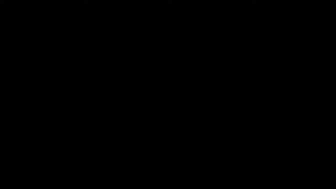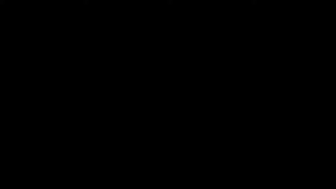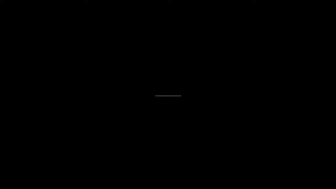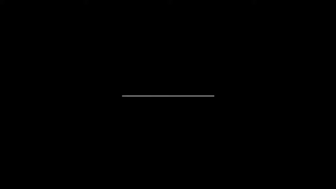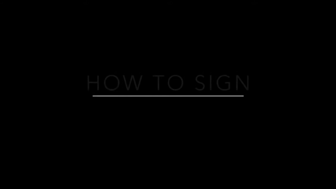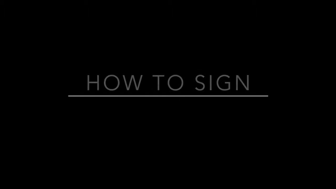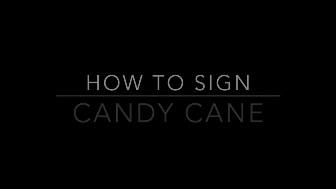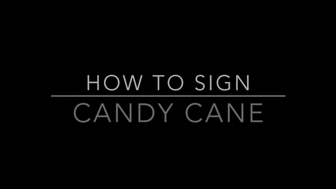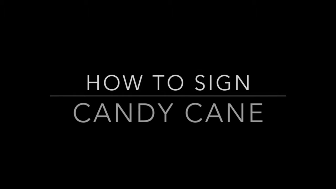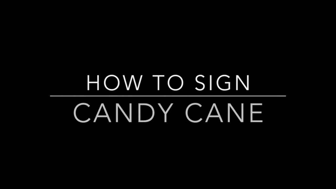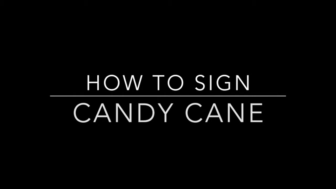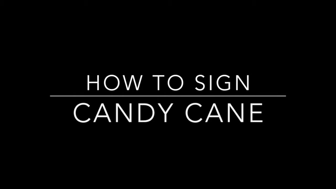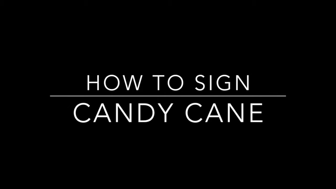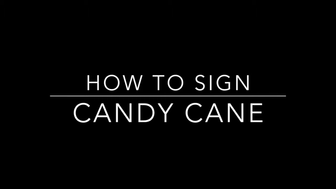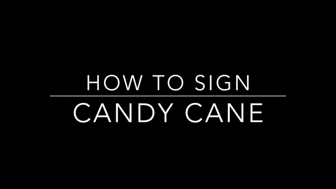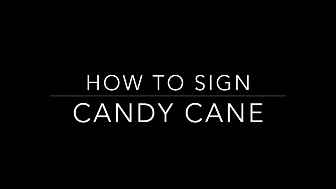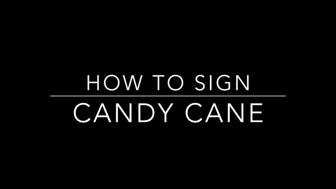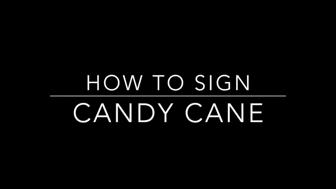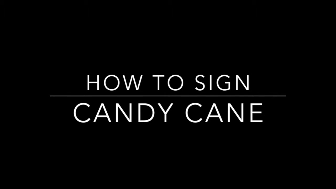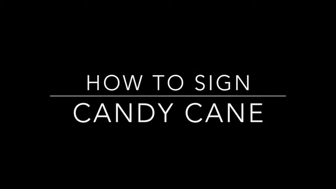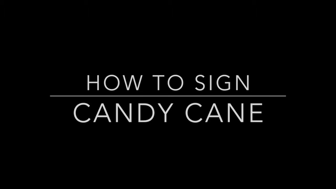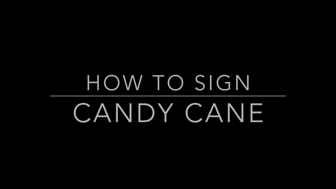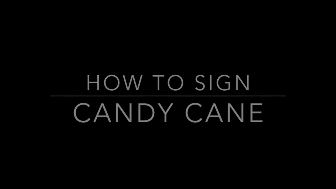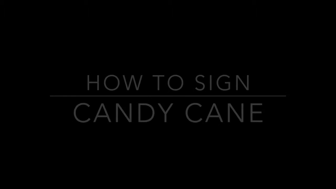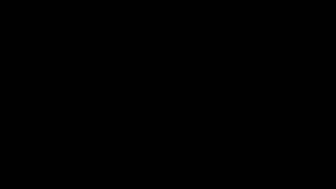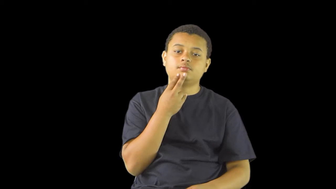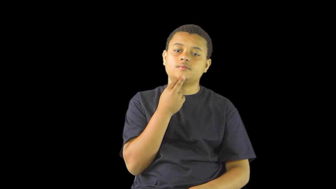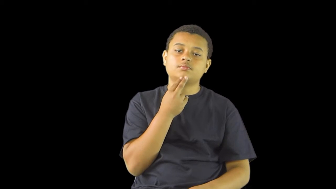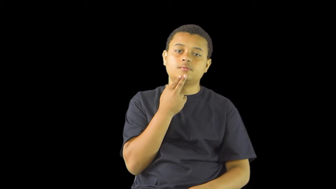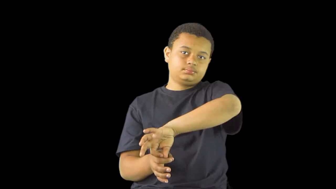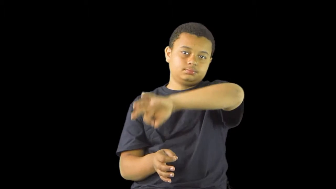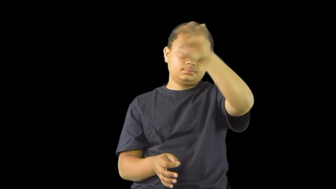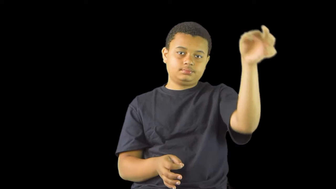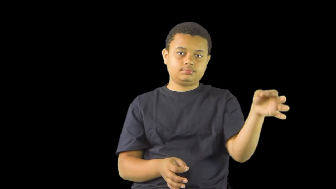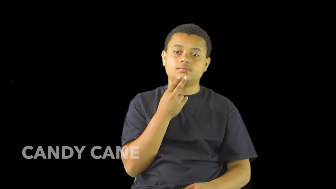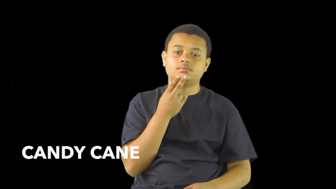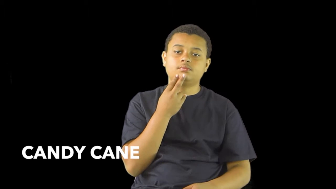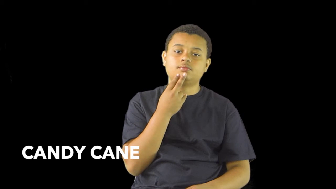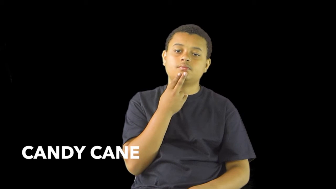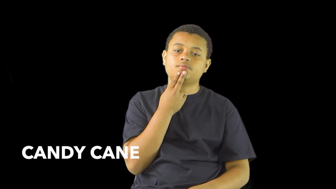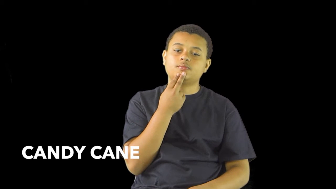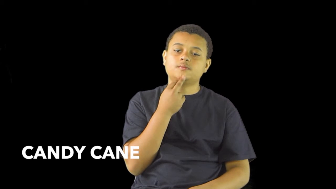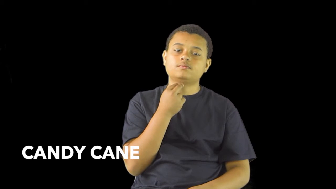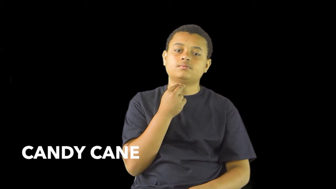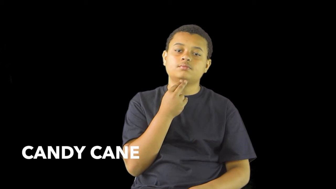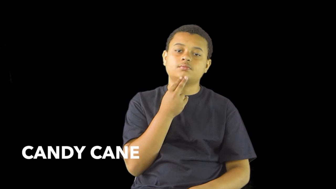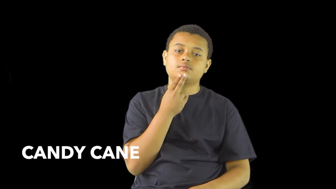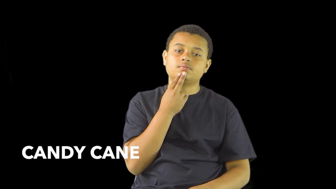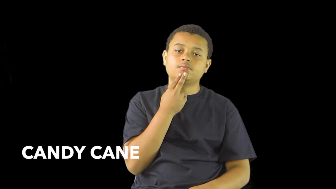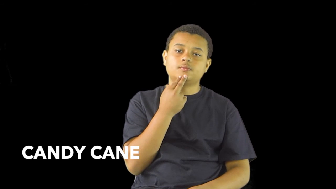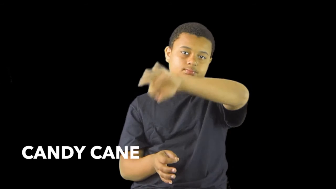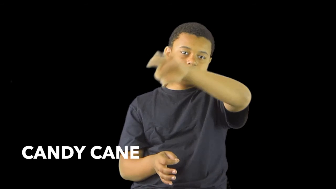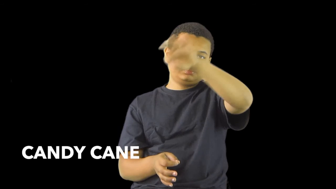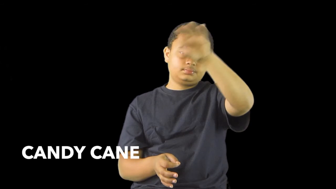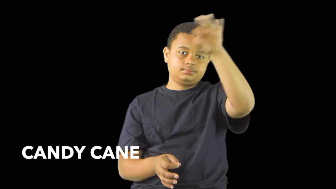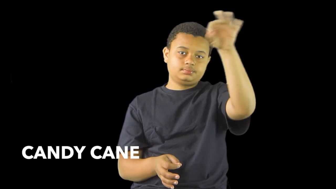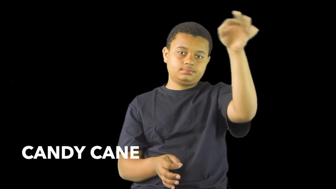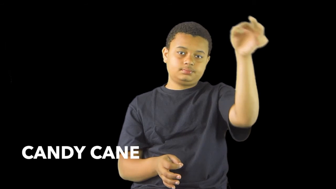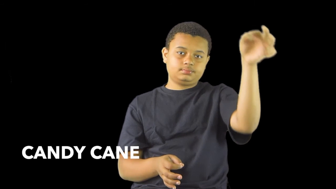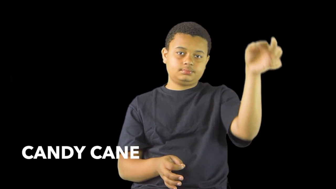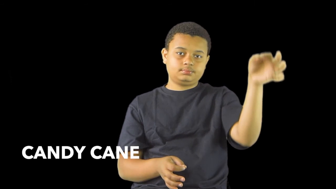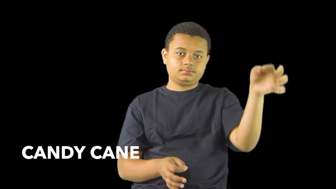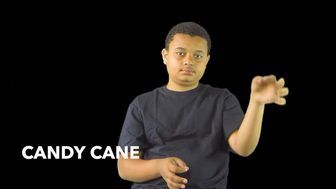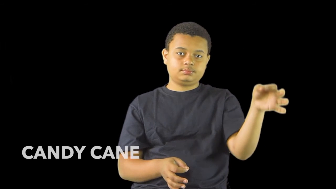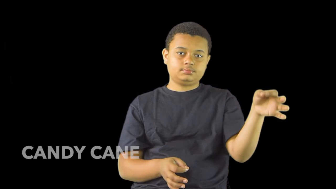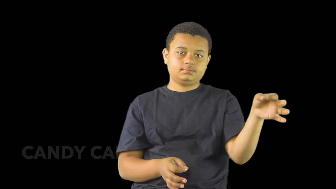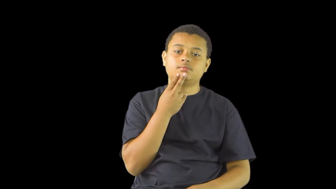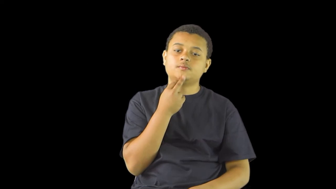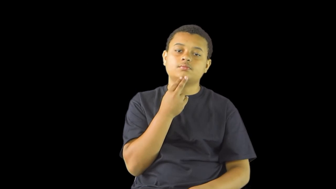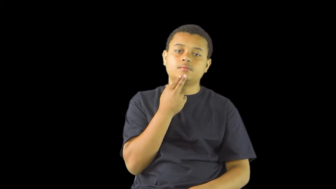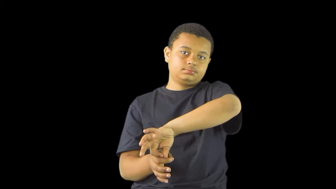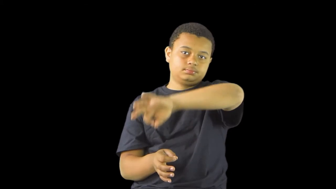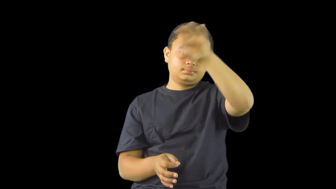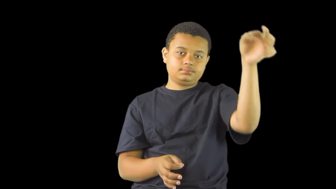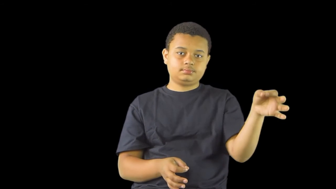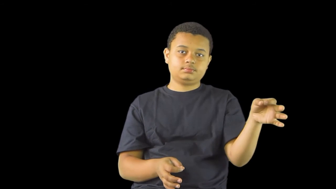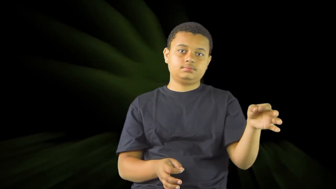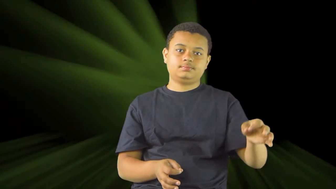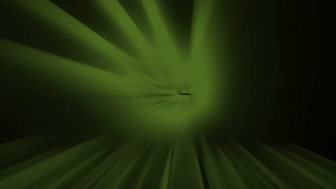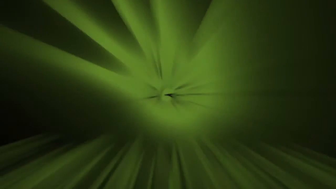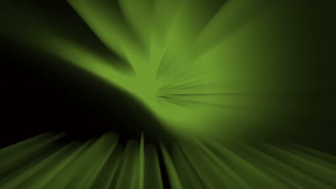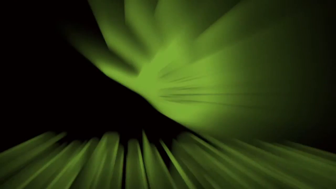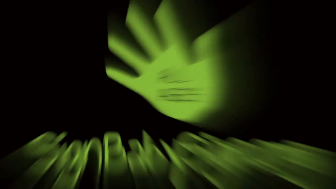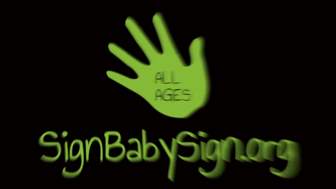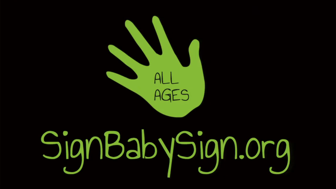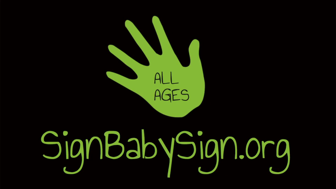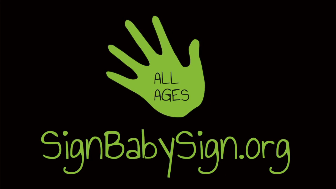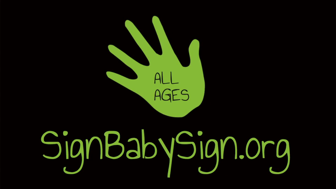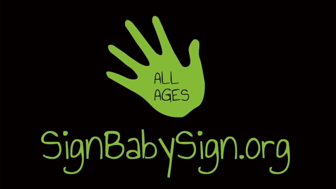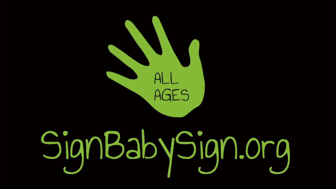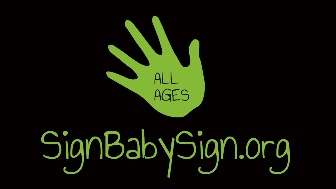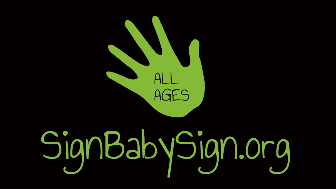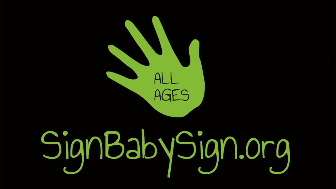Candy Cane